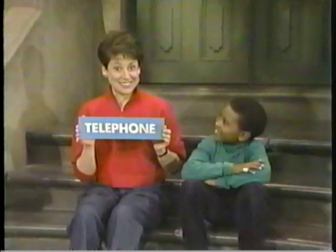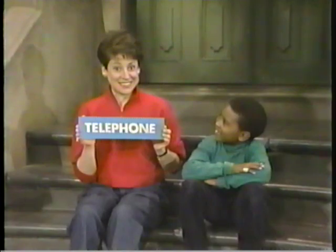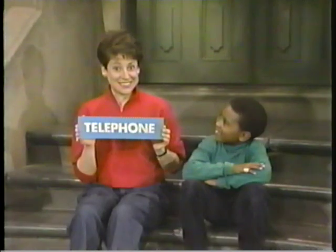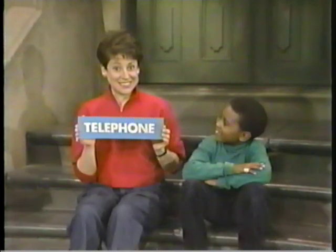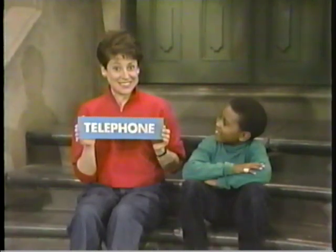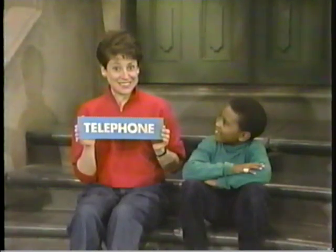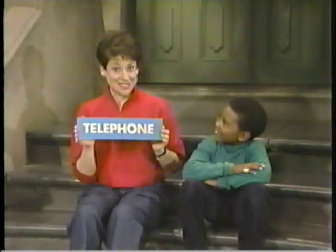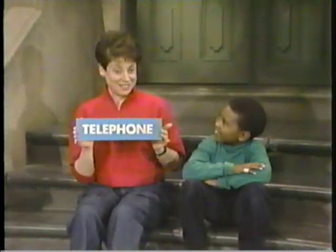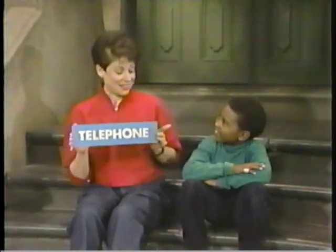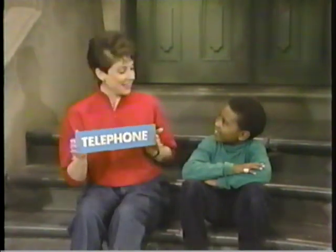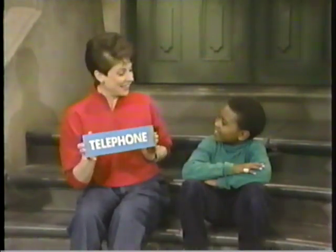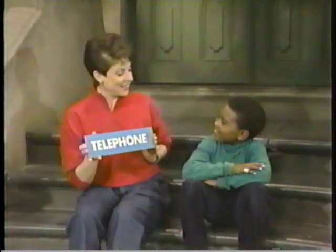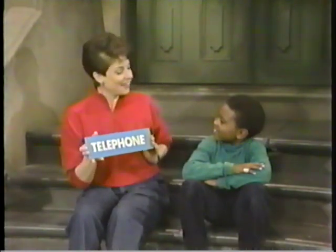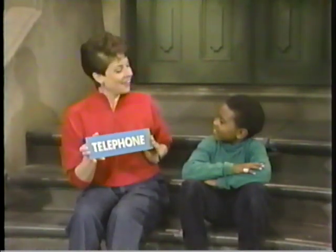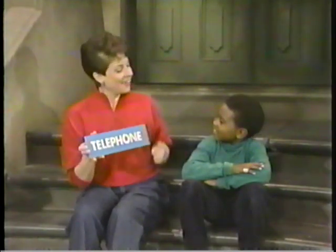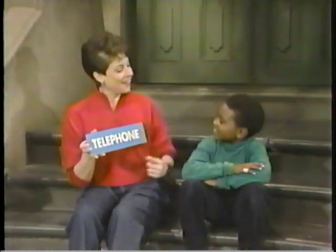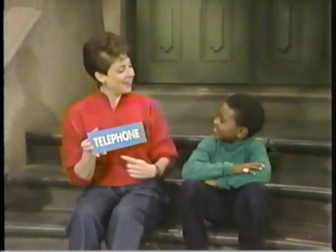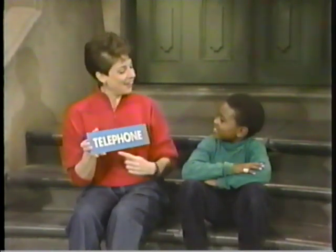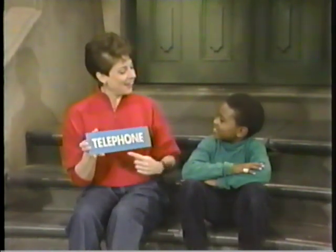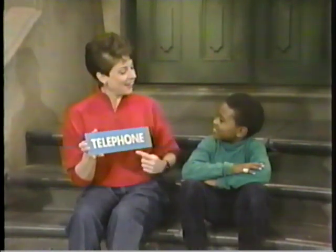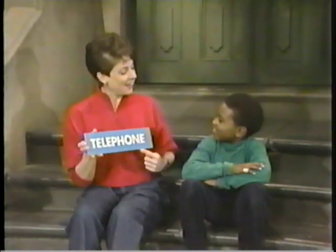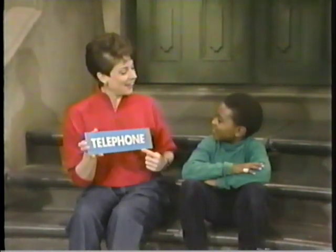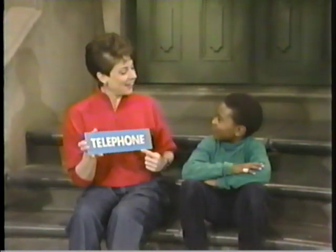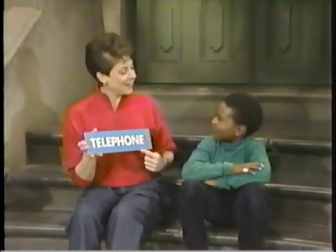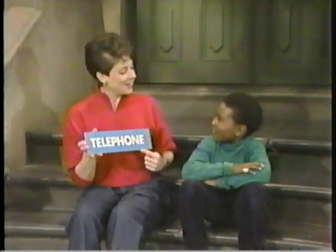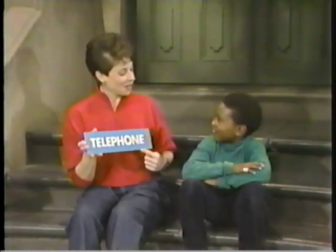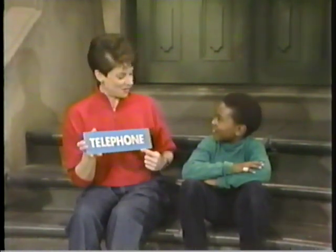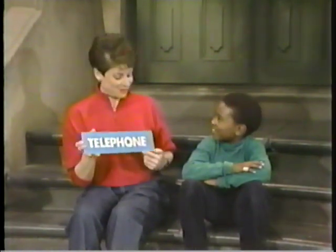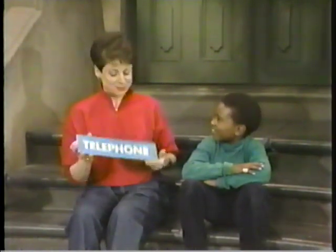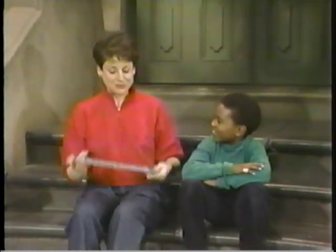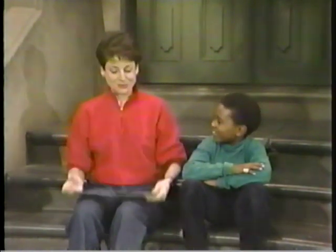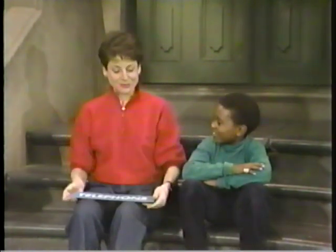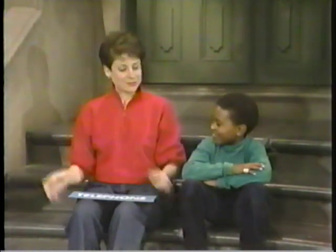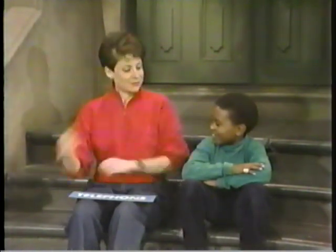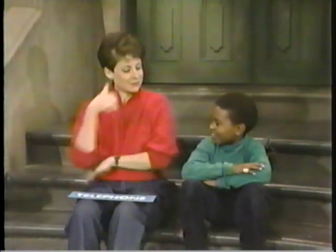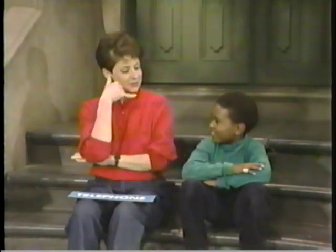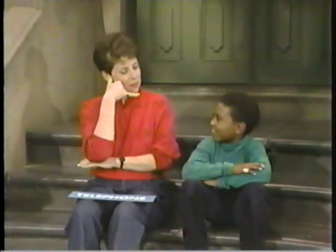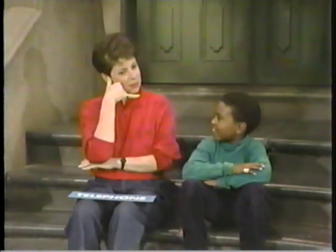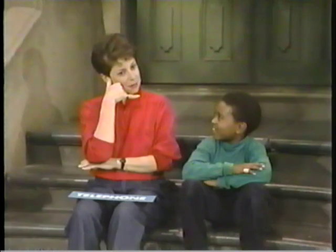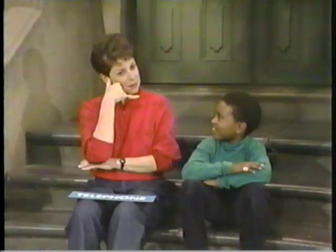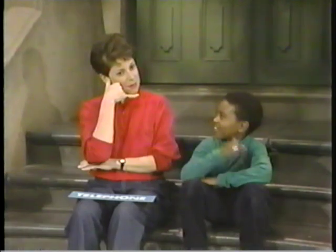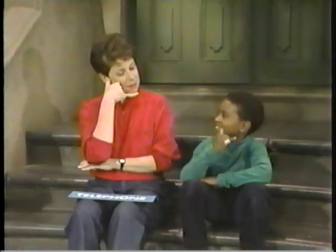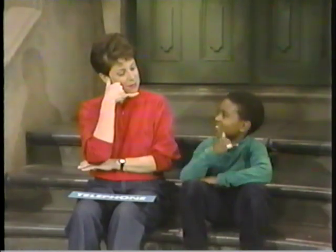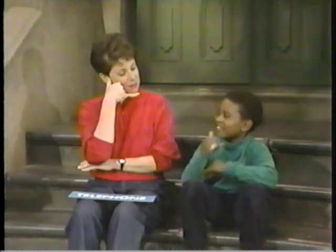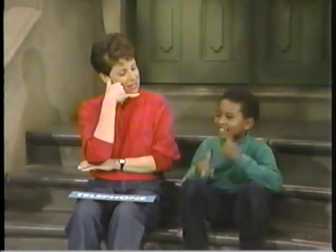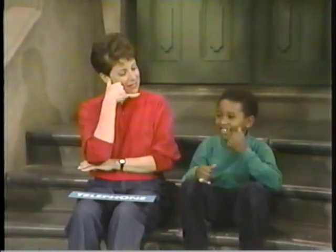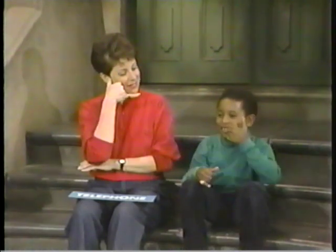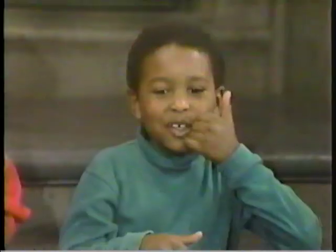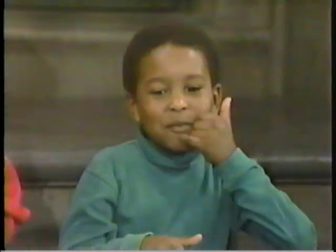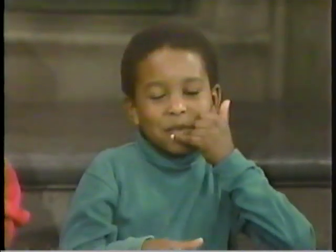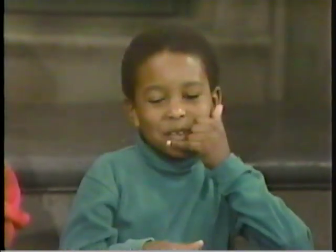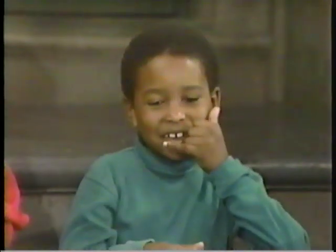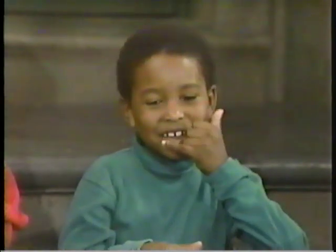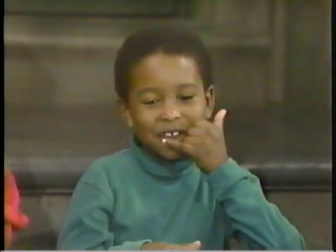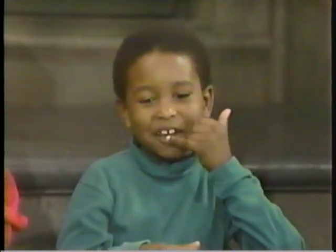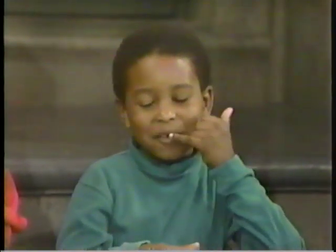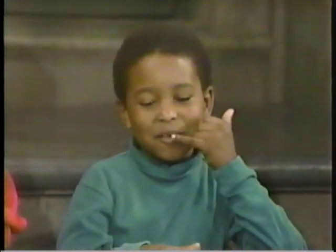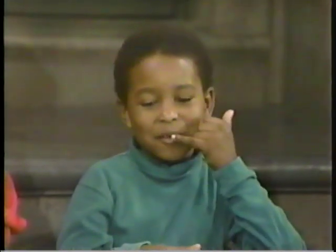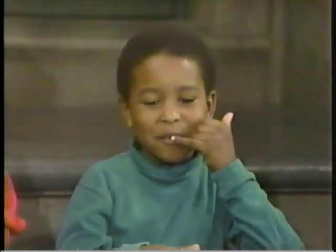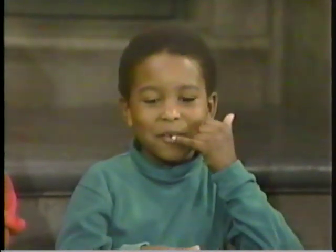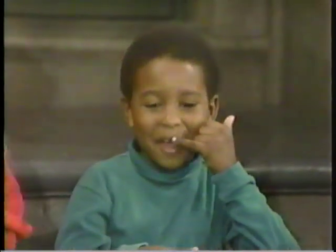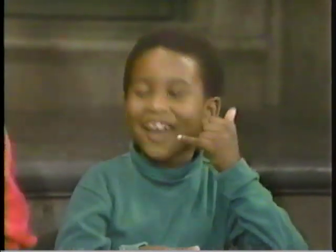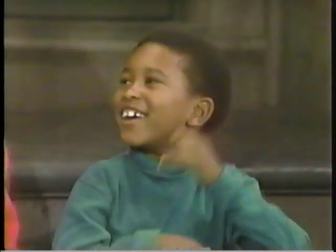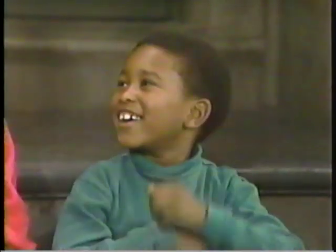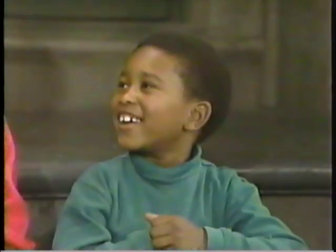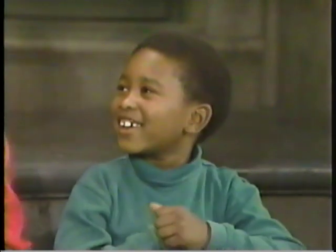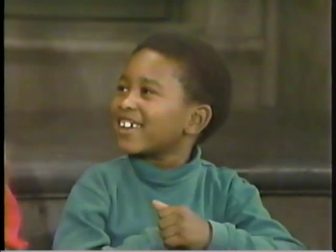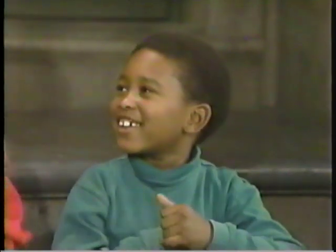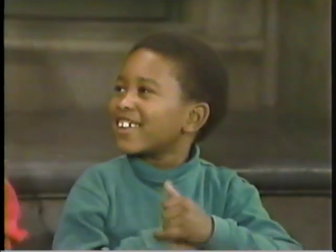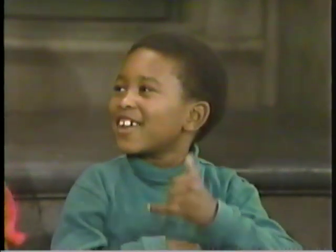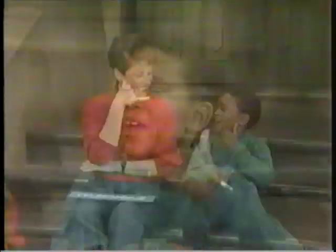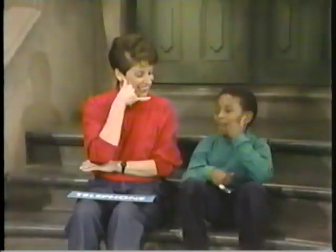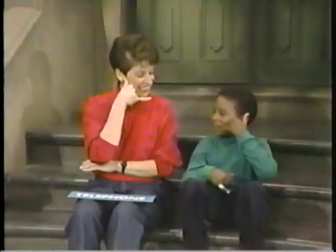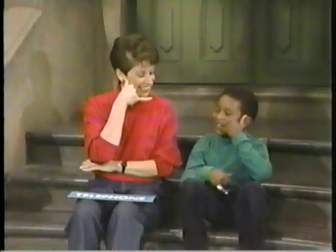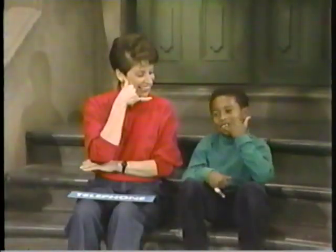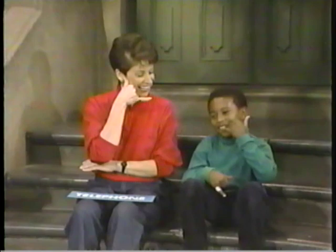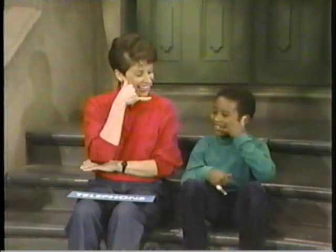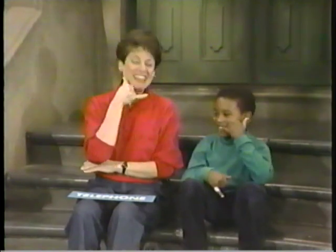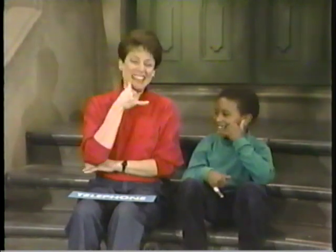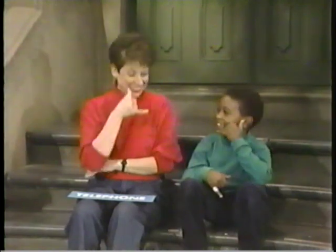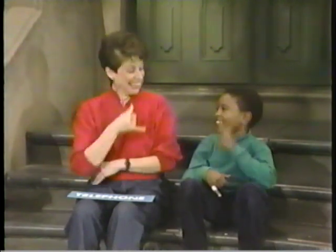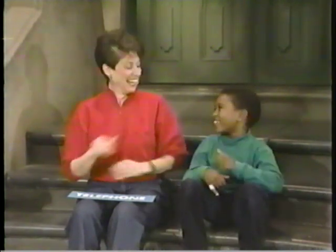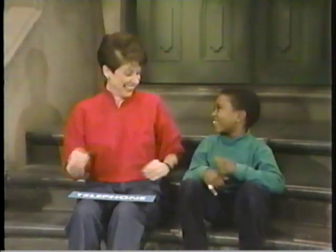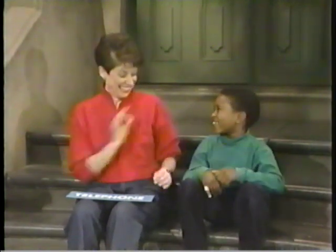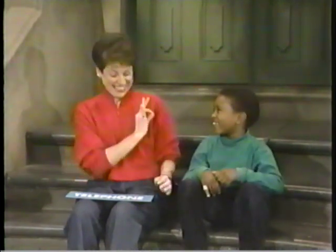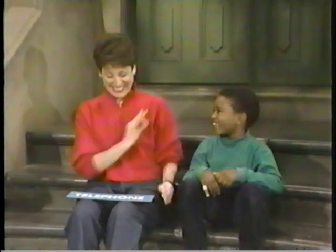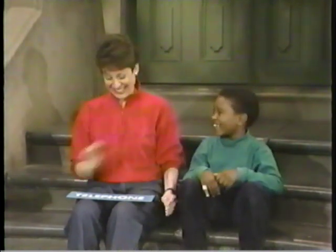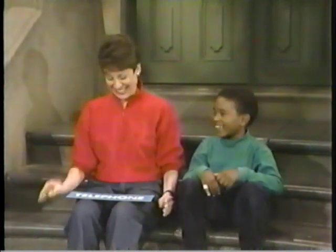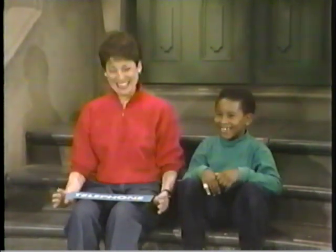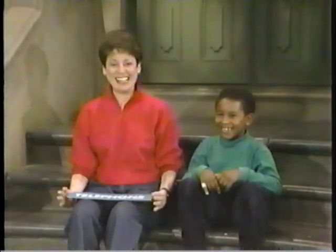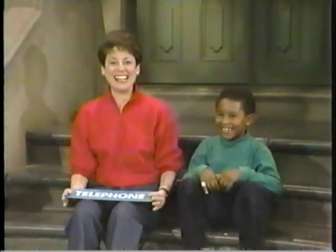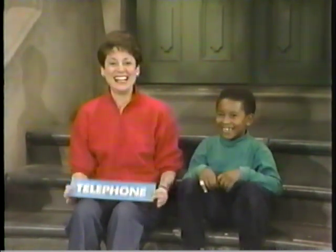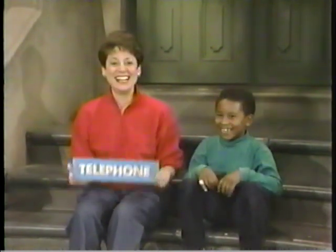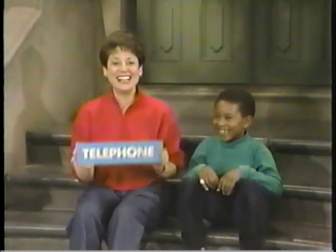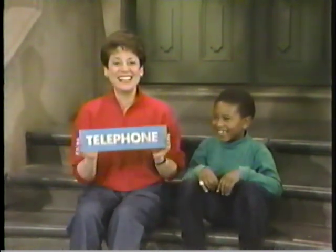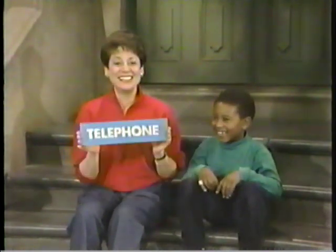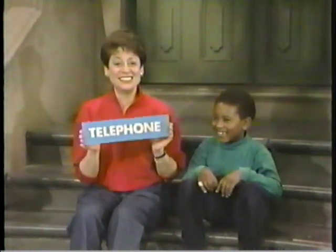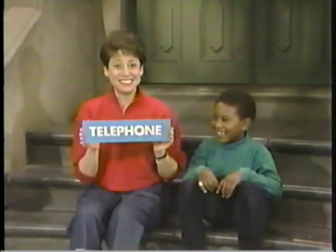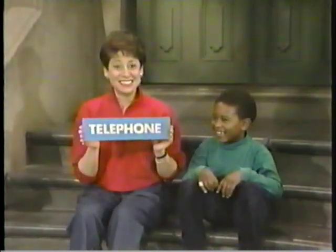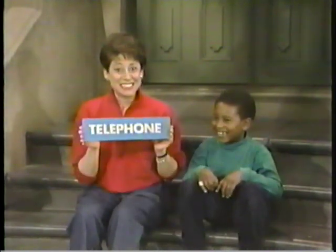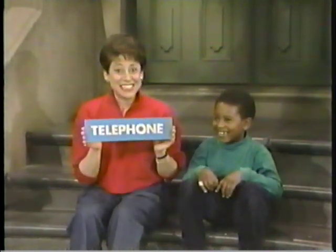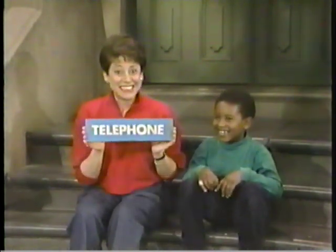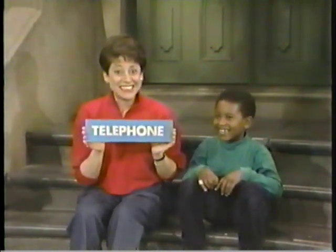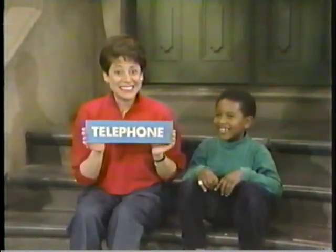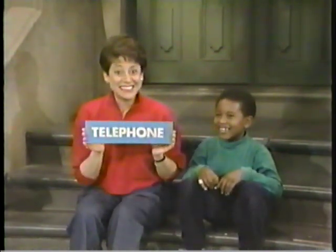Telephone